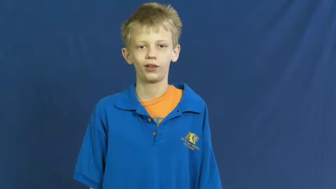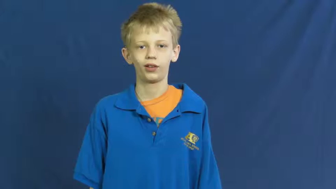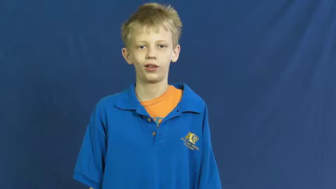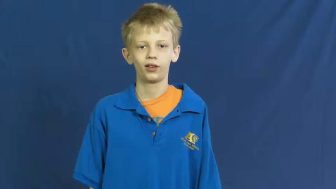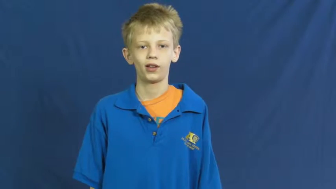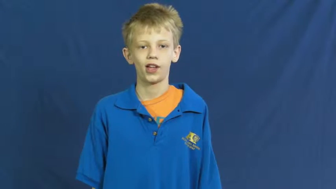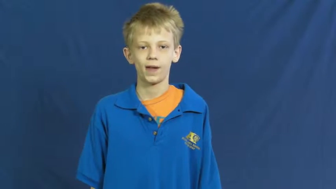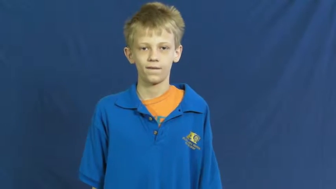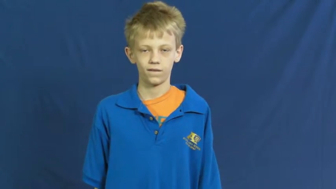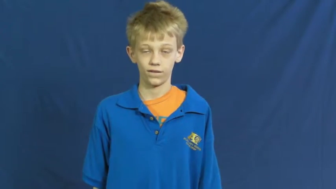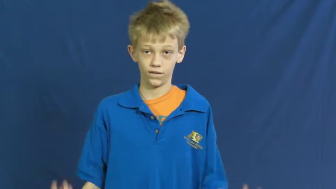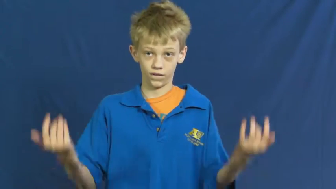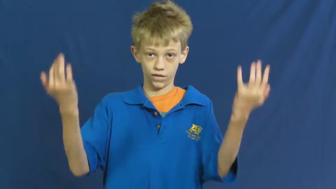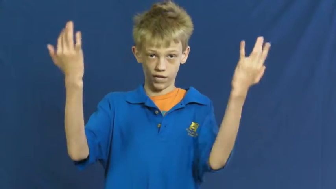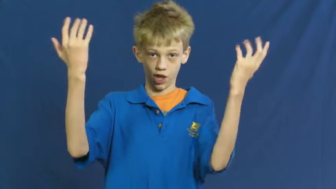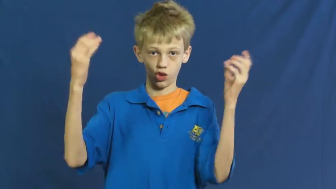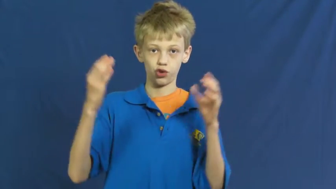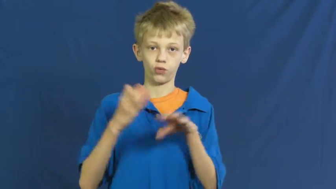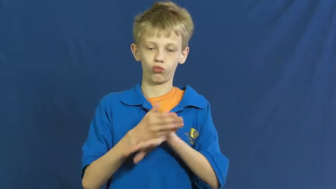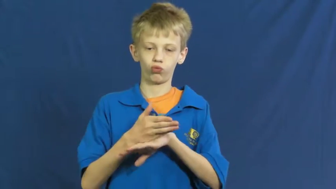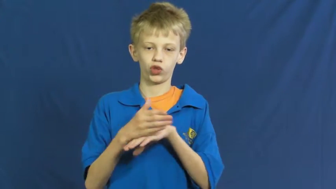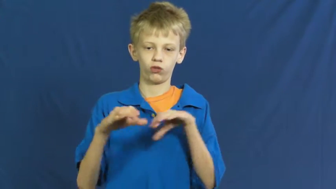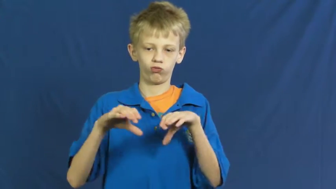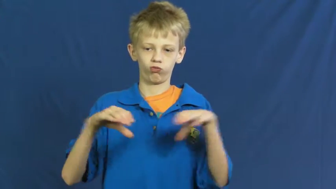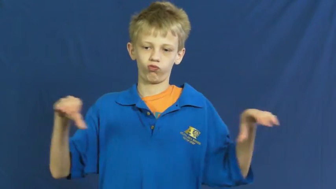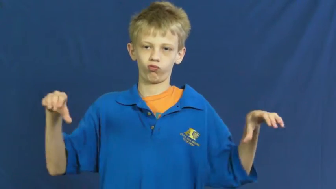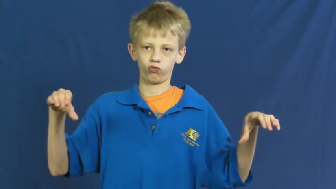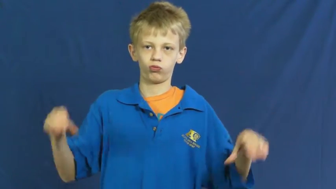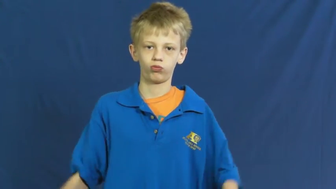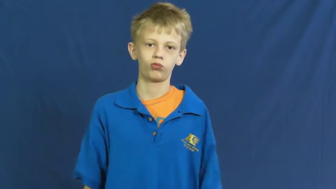firewood